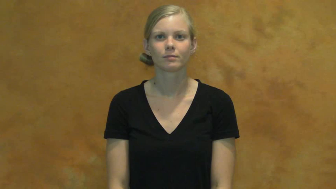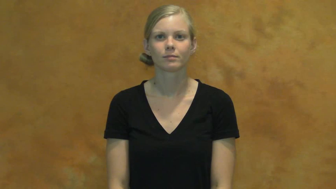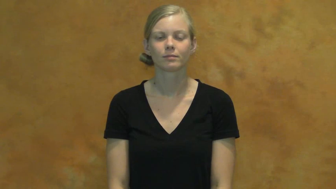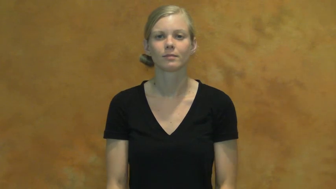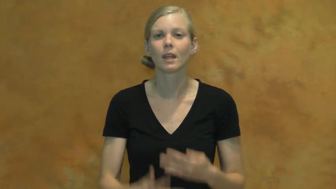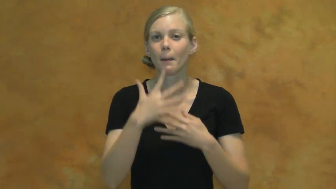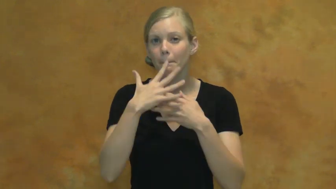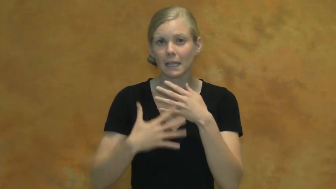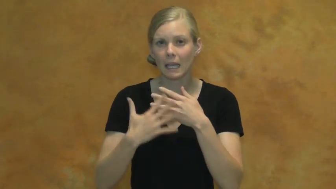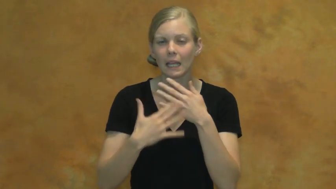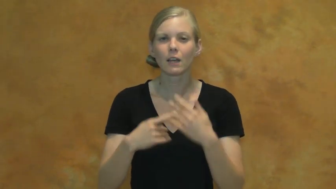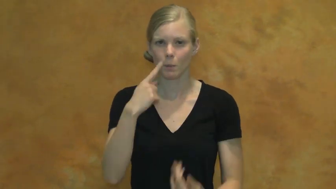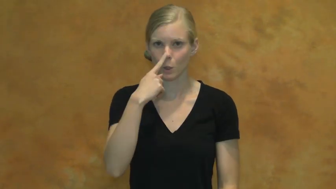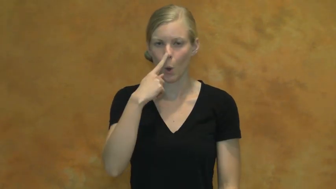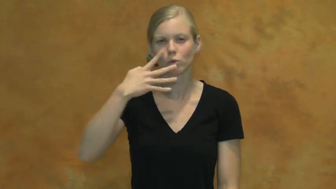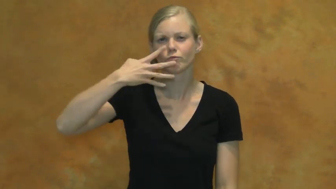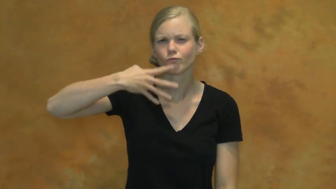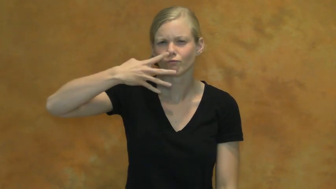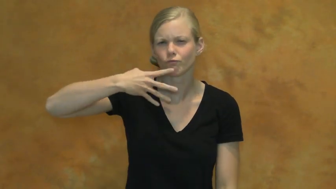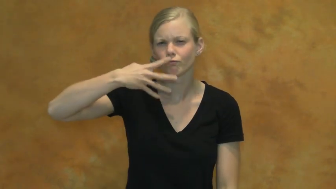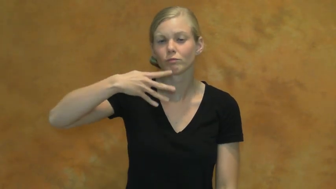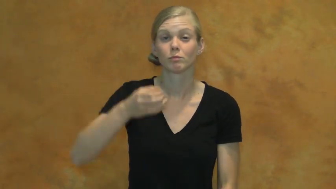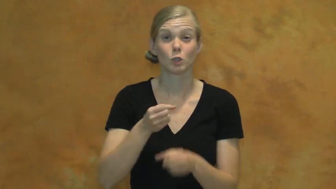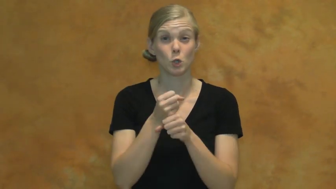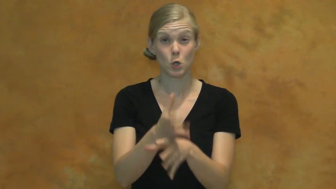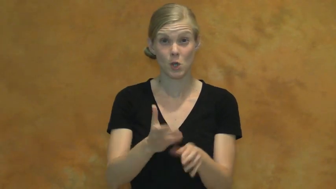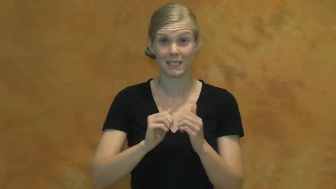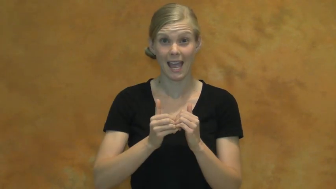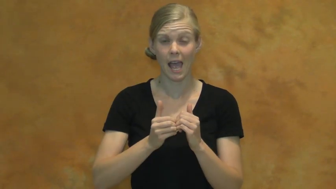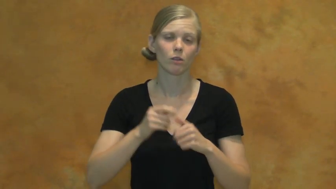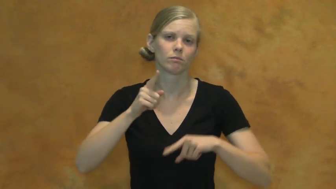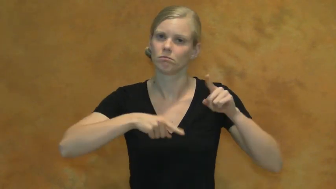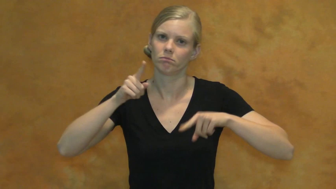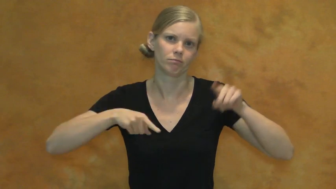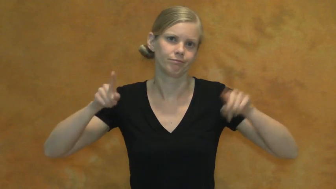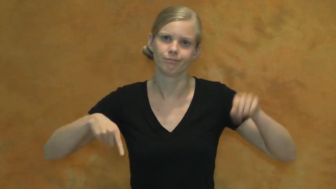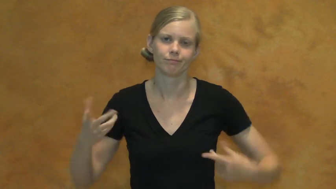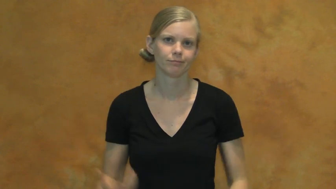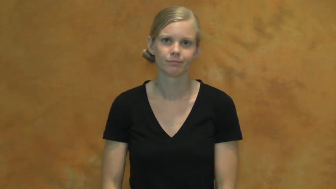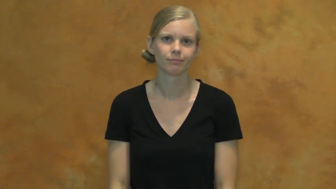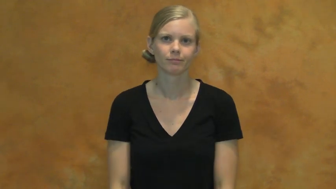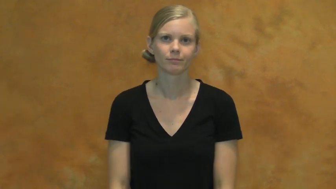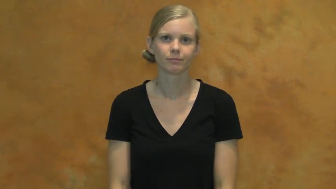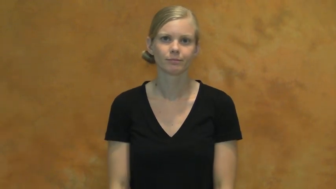nosebleed